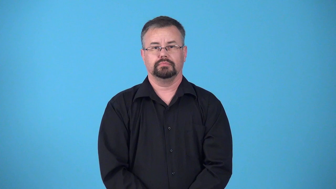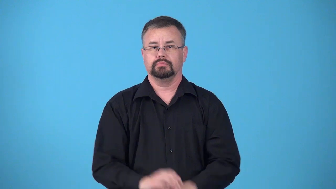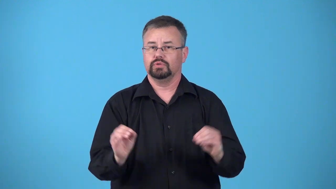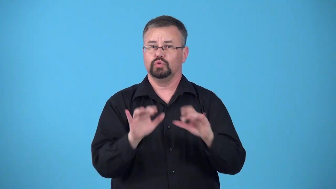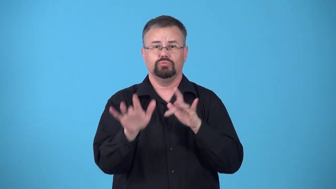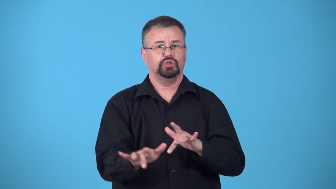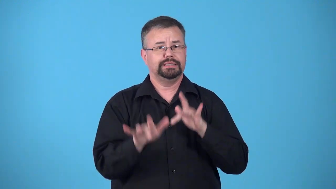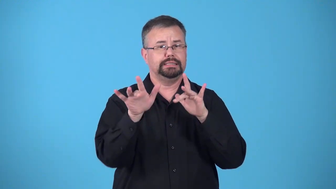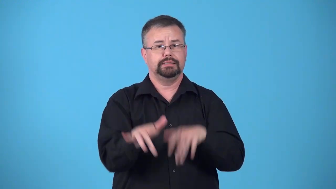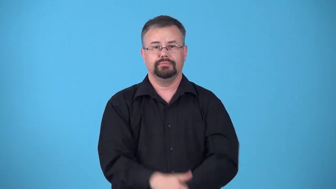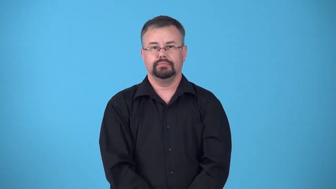no quarter